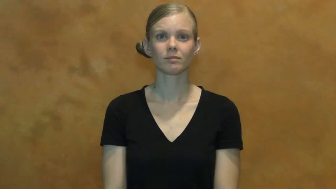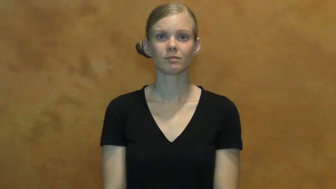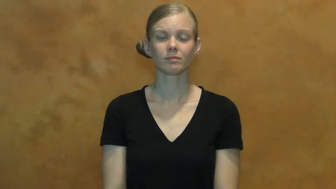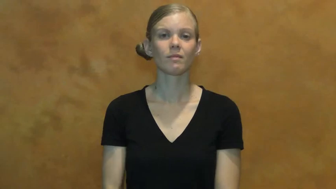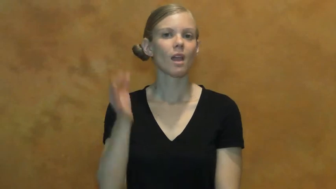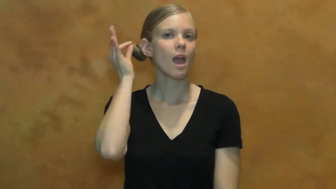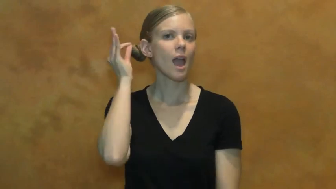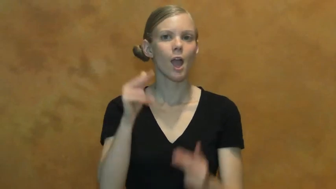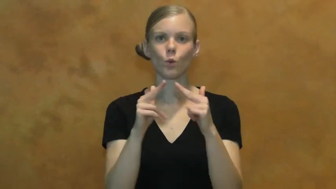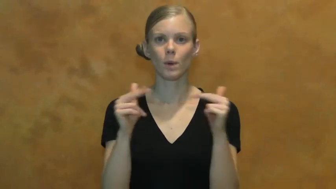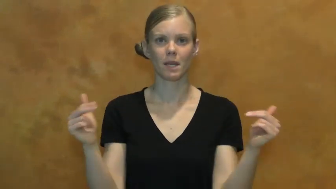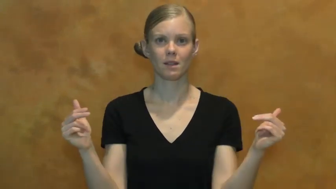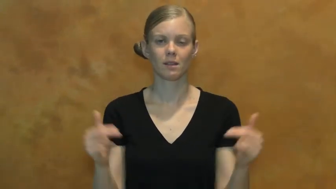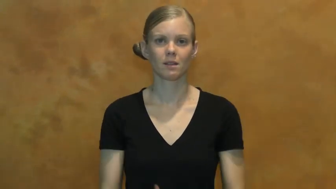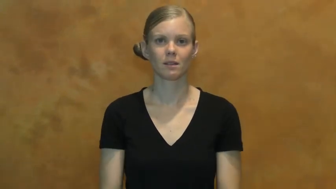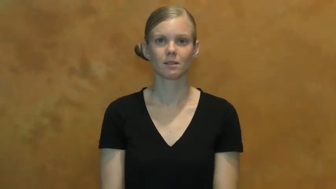hair ribbon